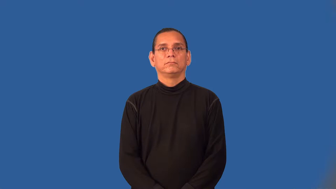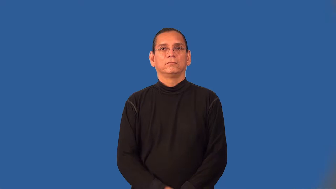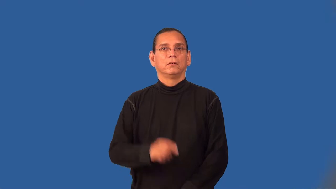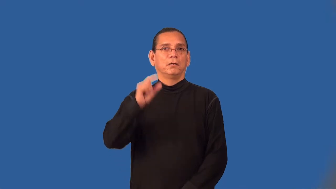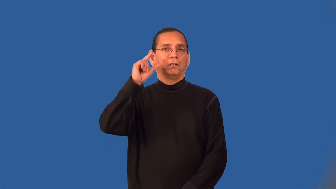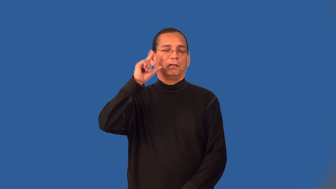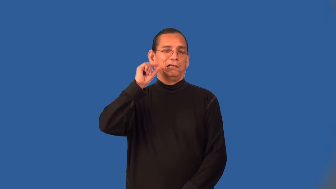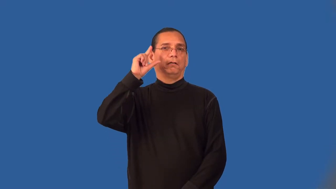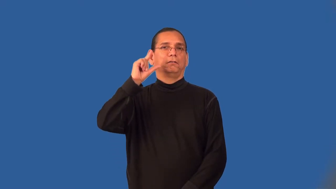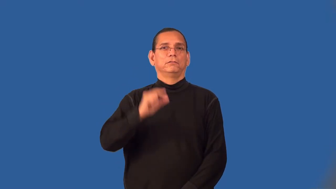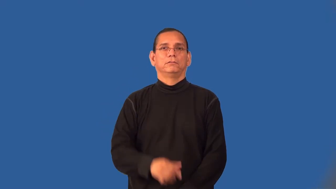wink